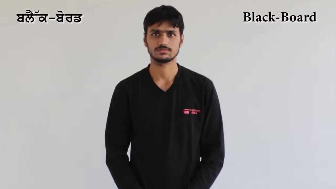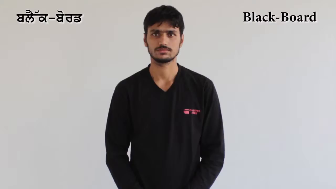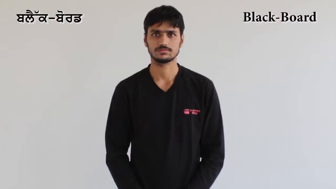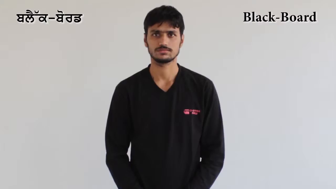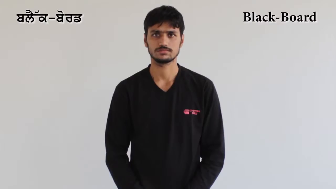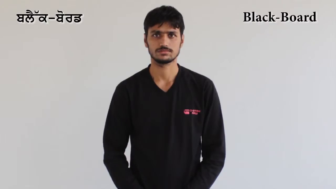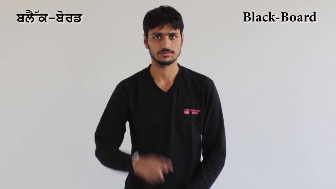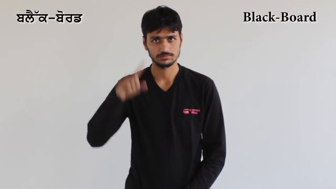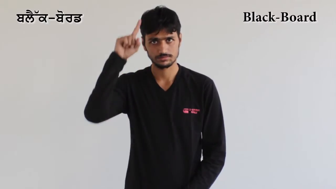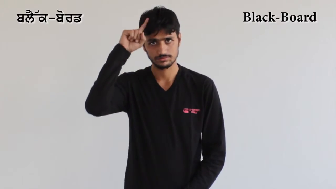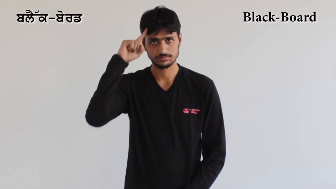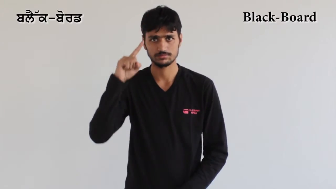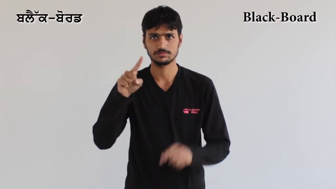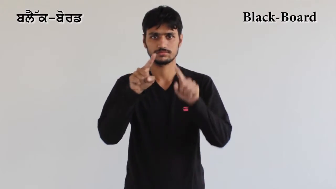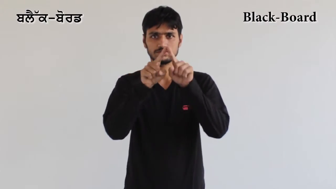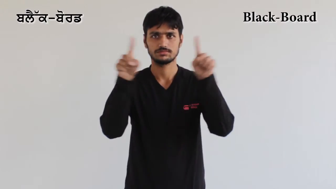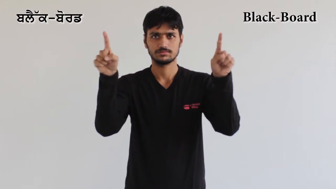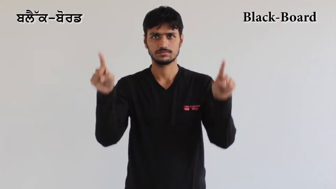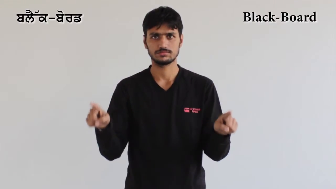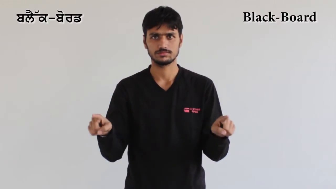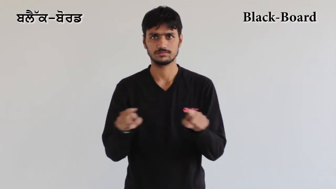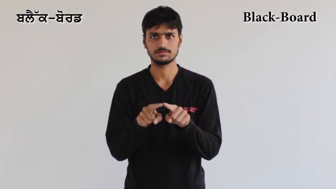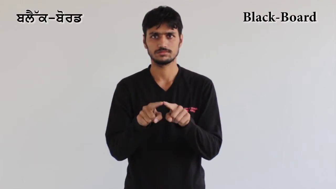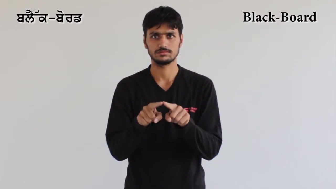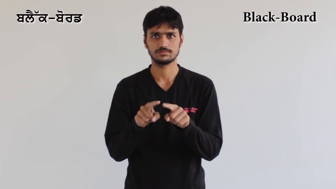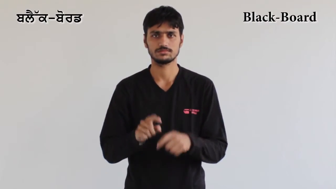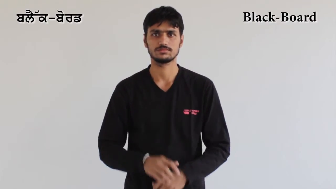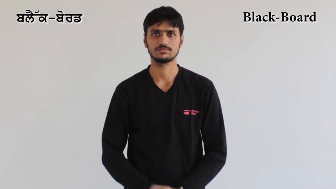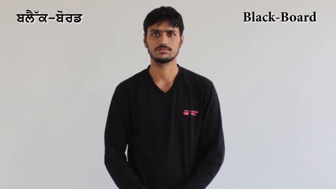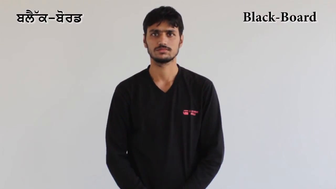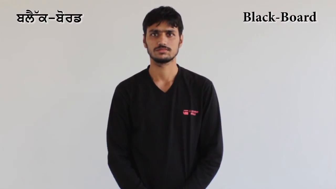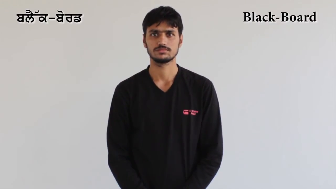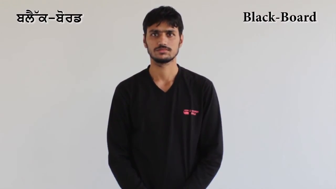Blackboard